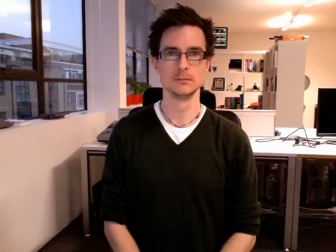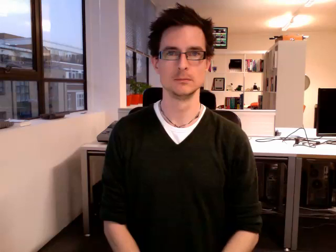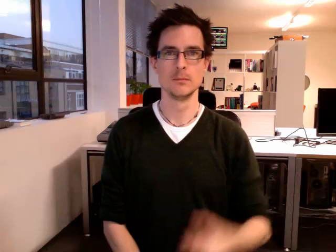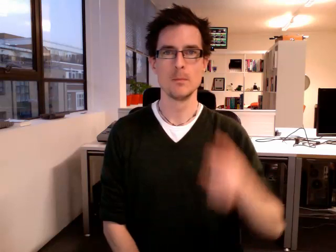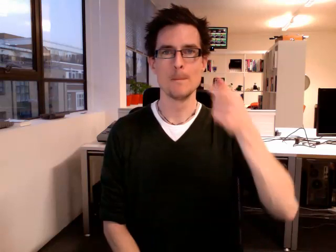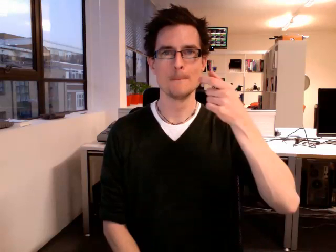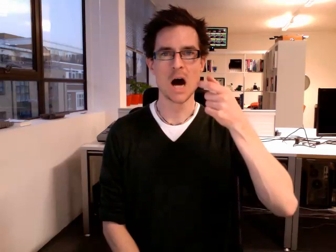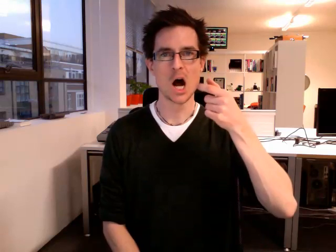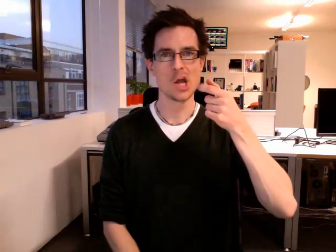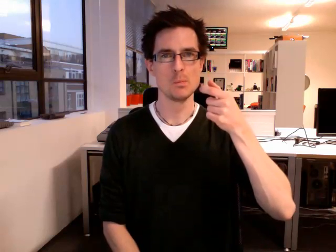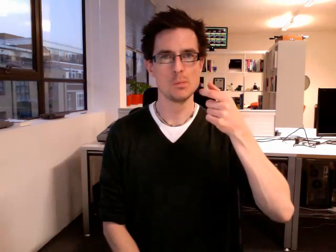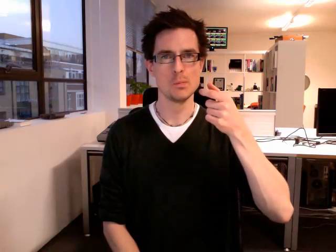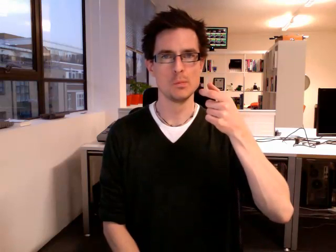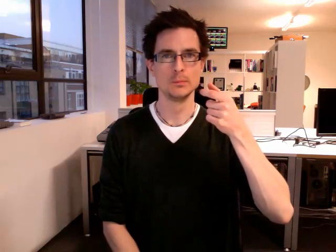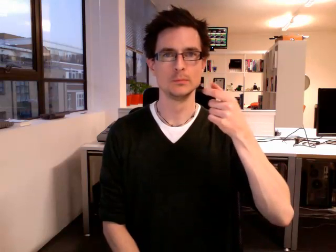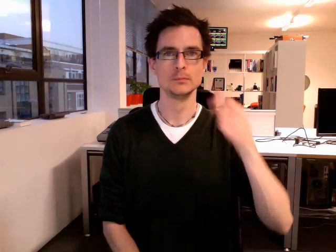pipe